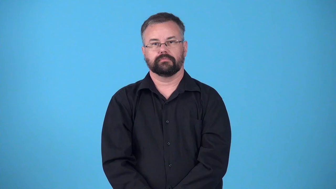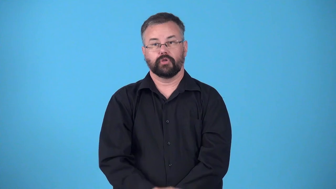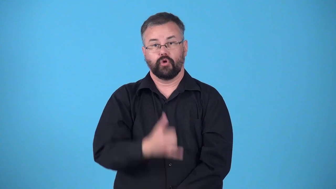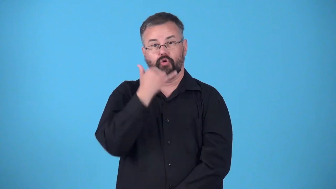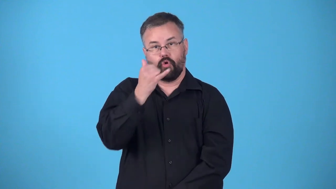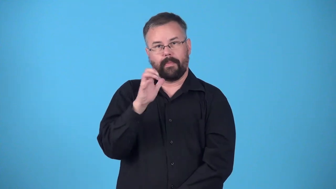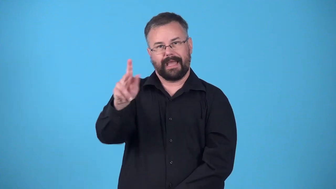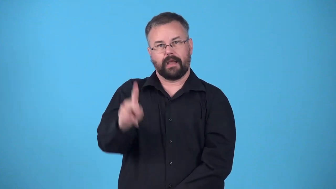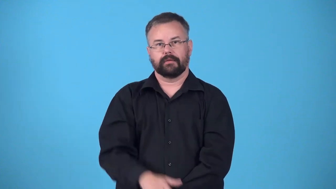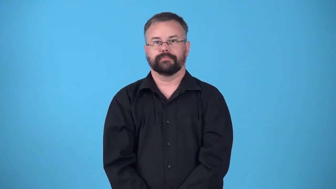call back